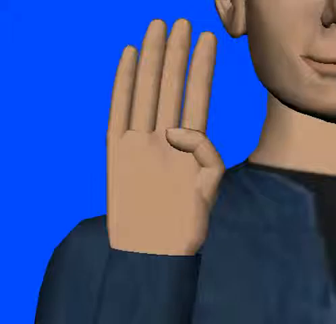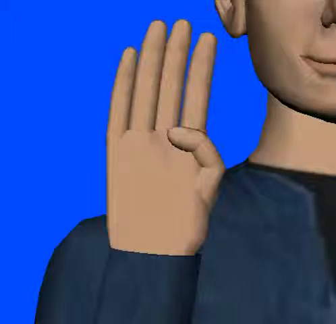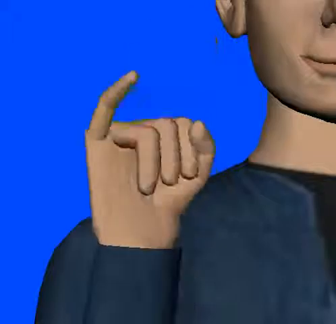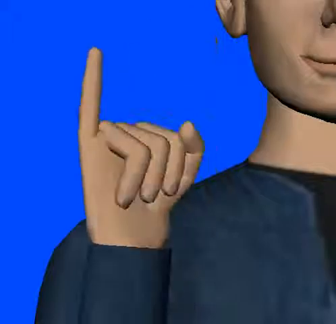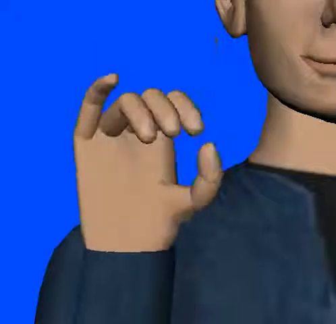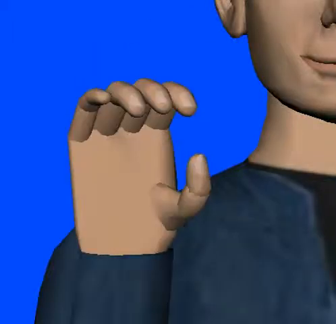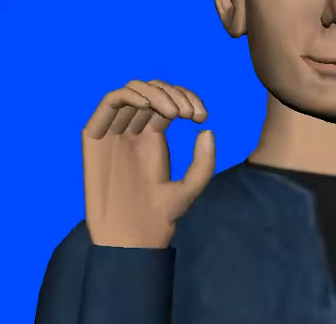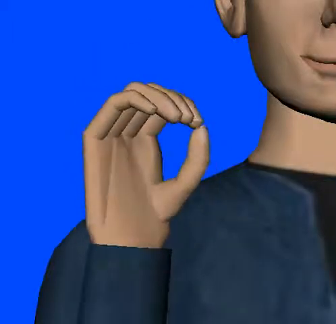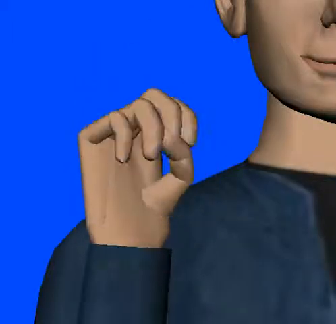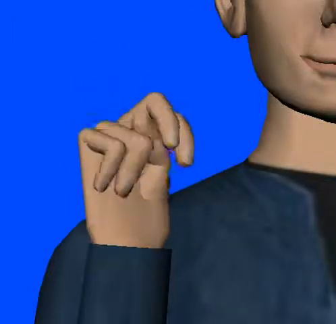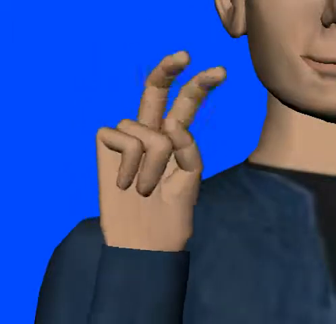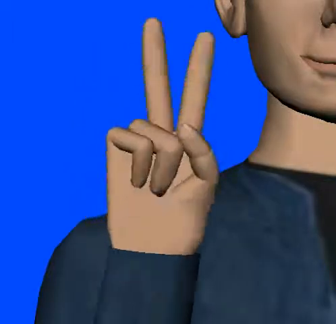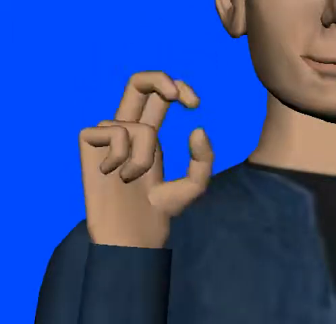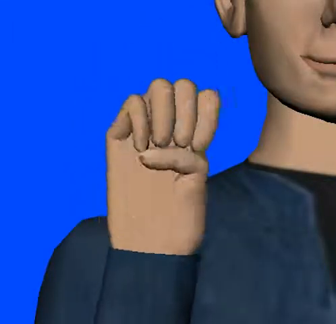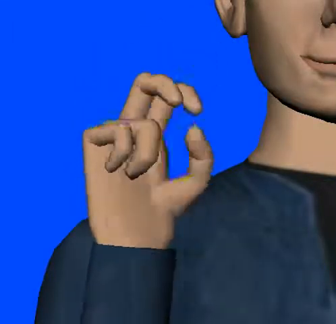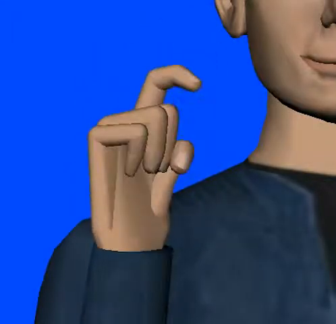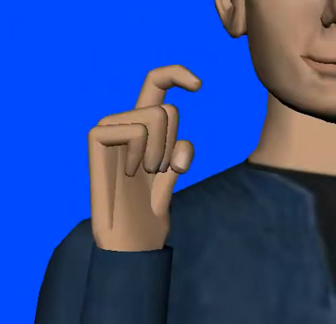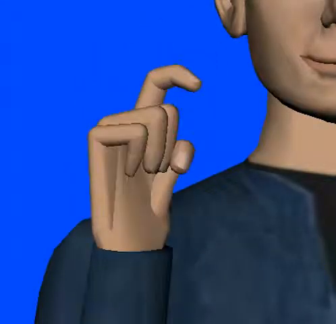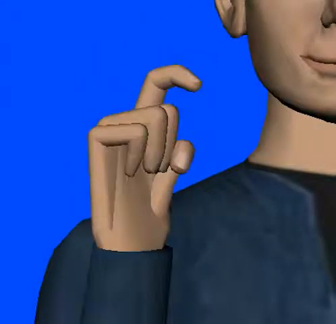biconvex